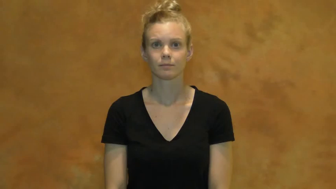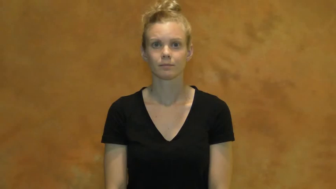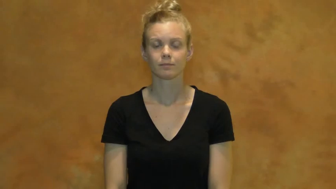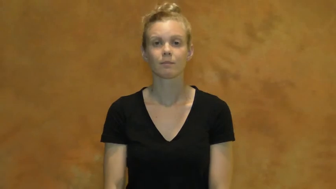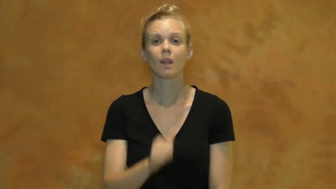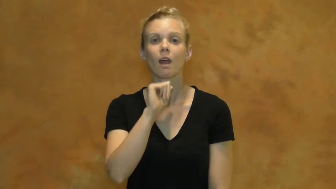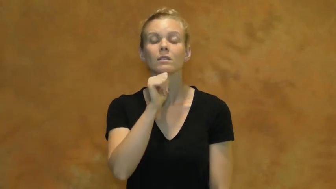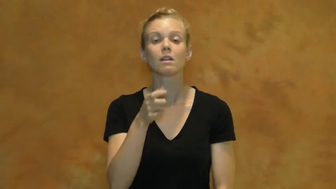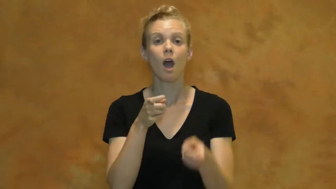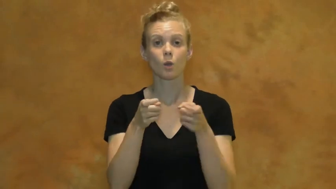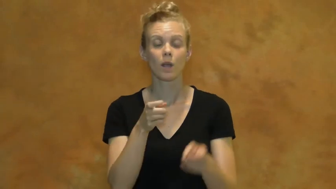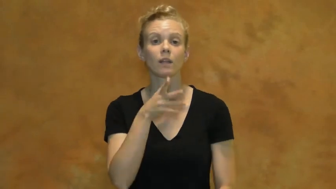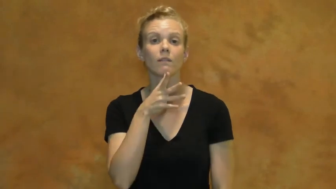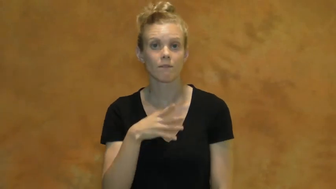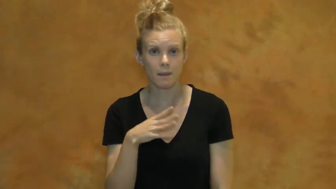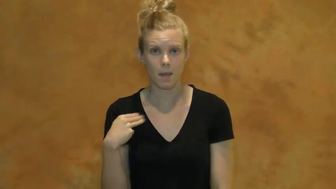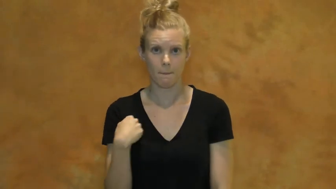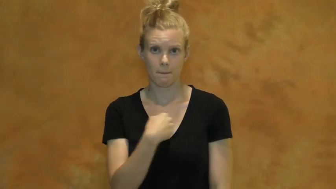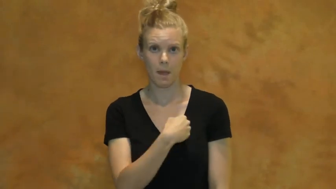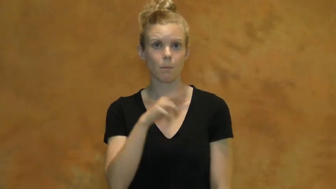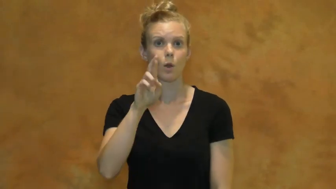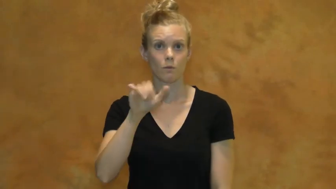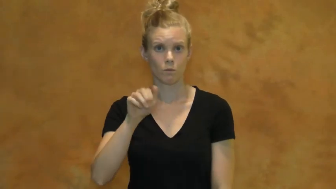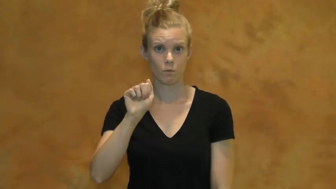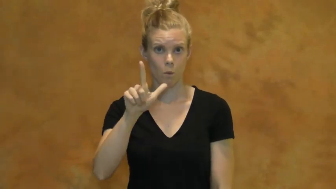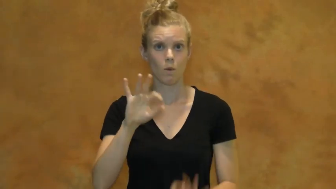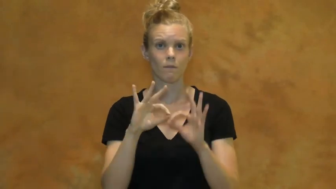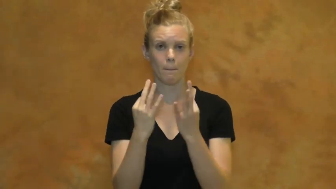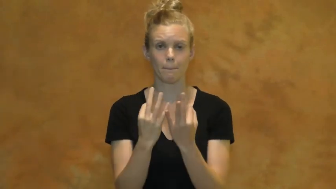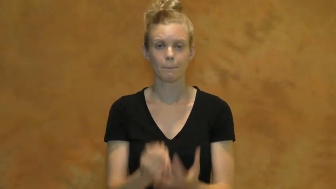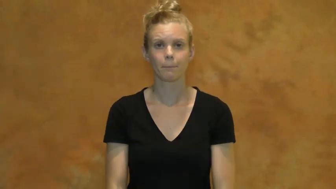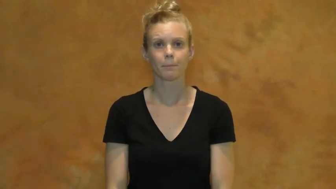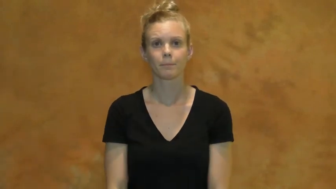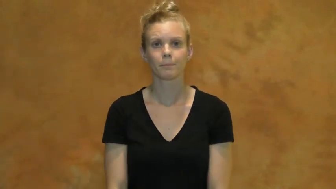princess